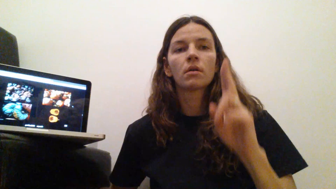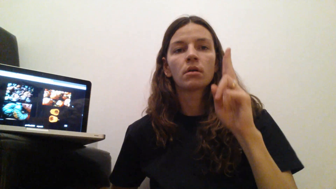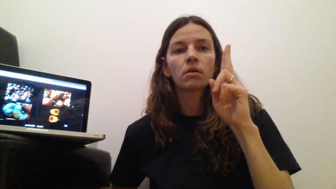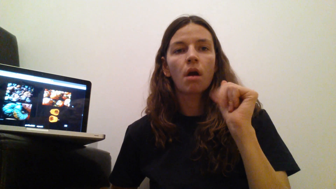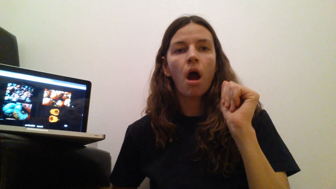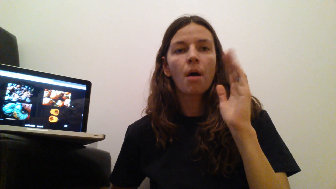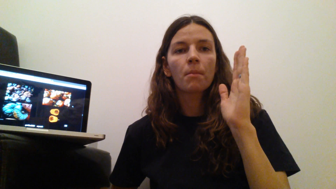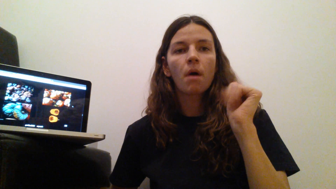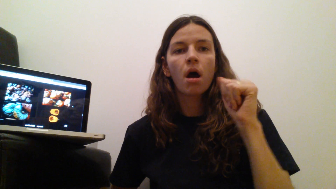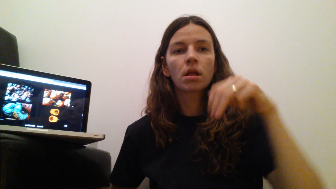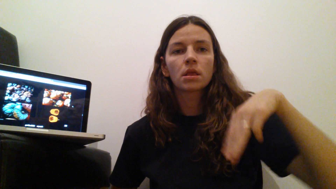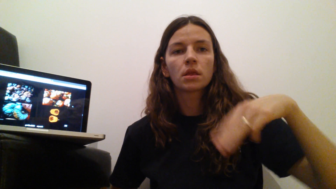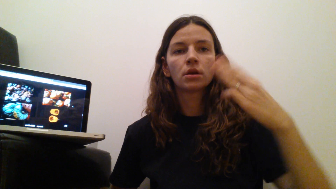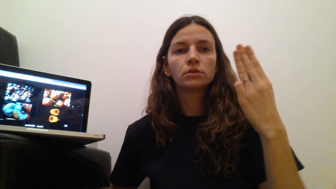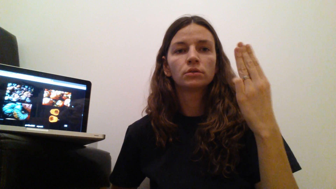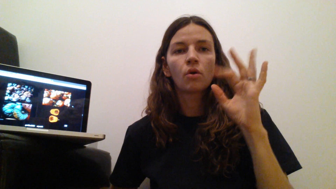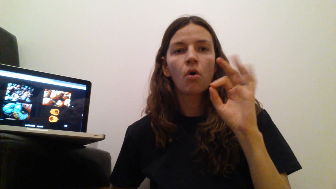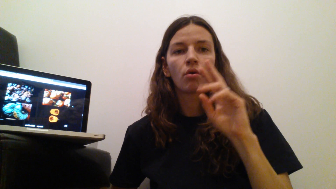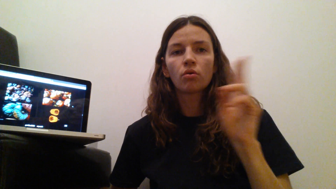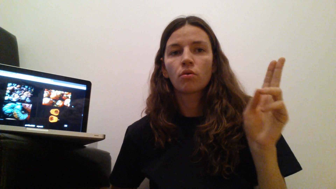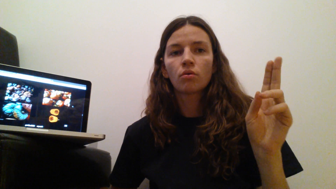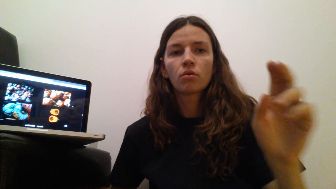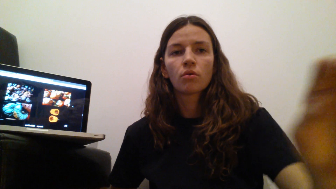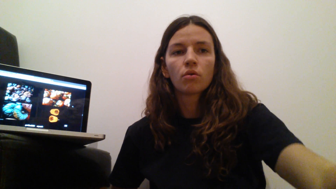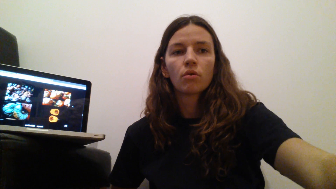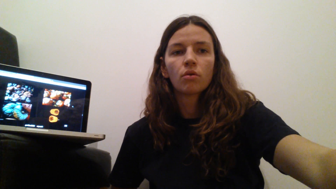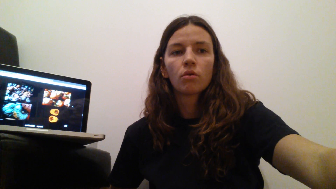squash